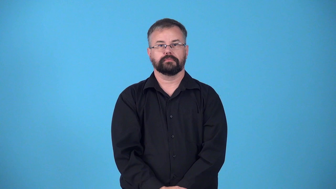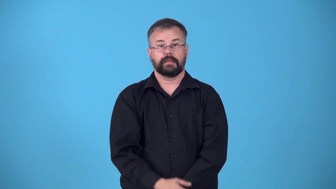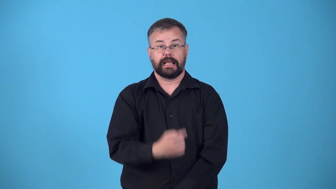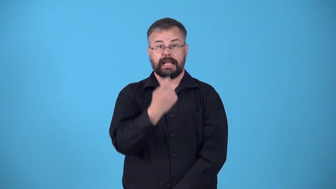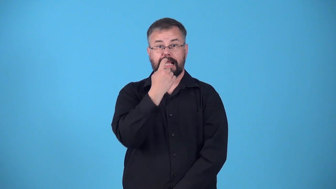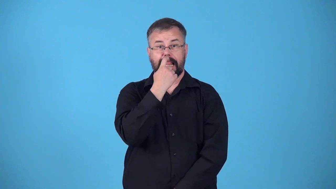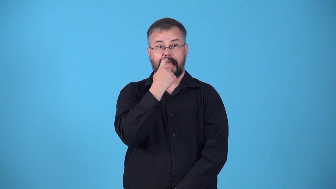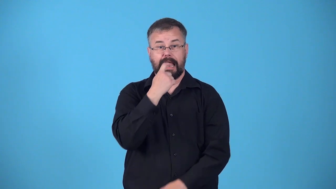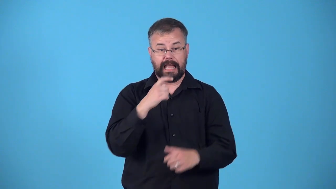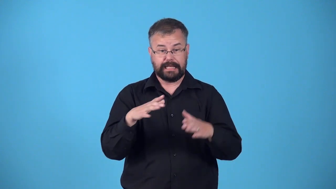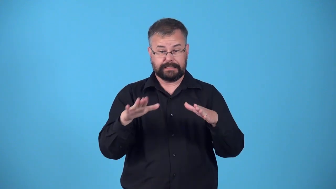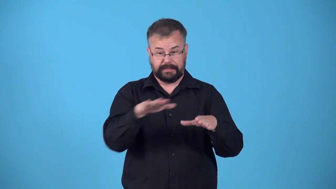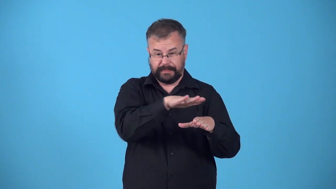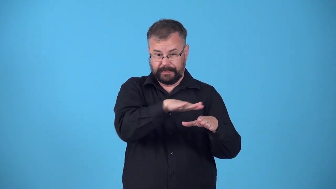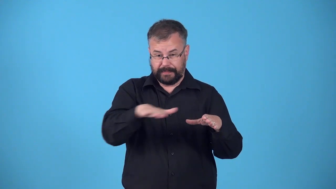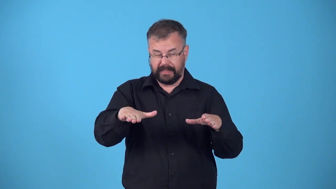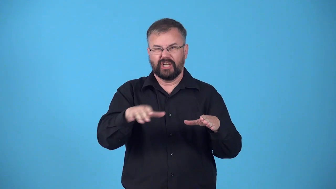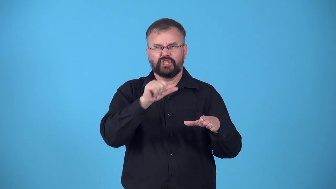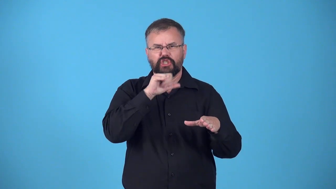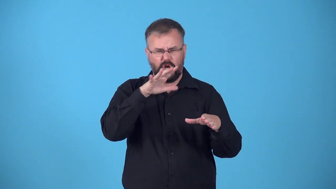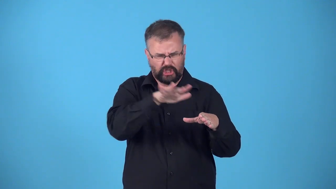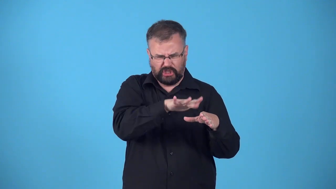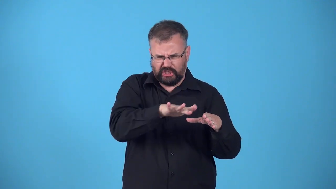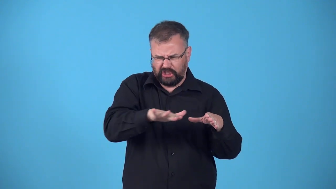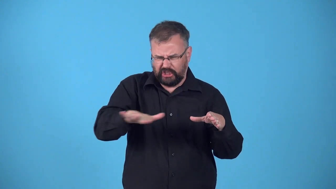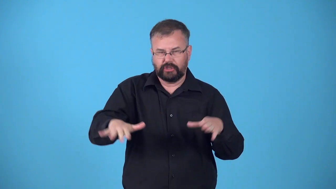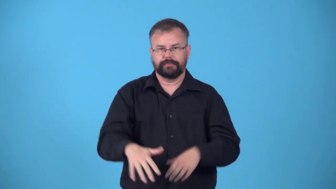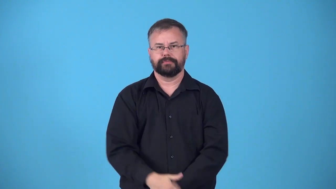film,filmy